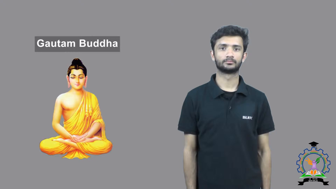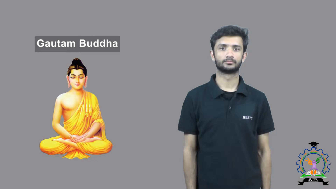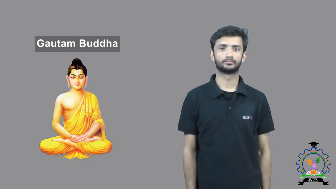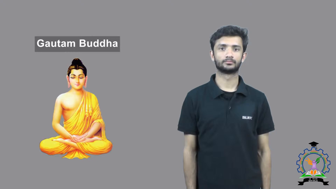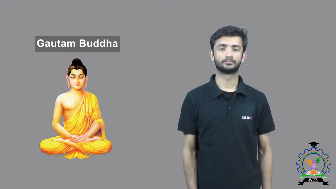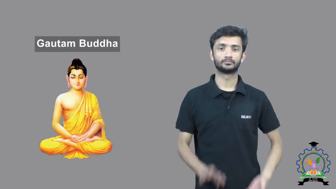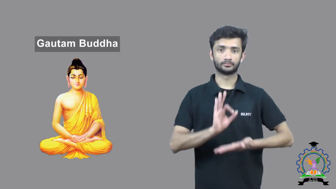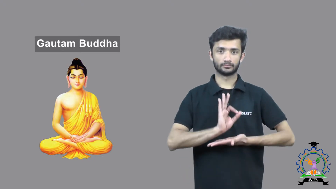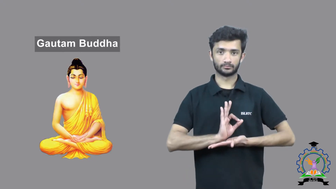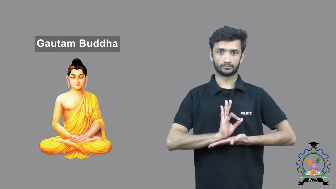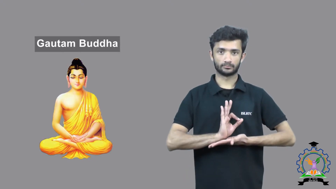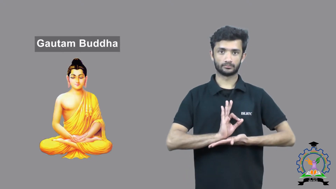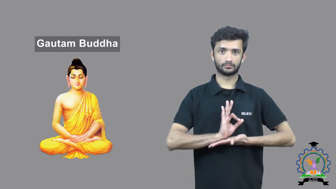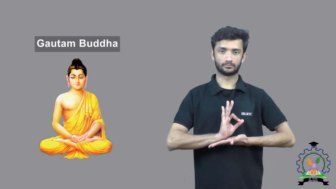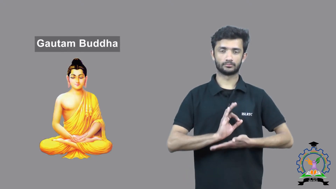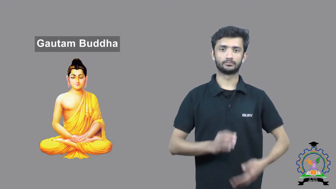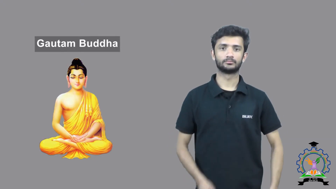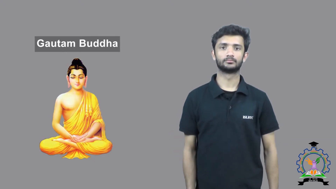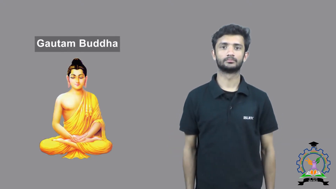Gautam Buddha